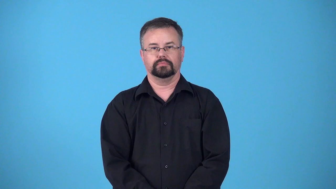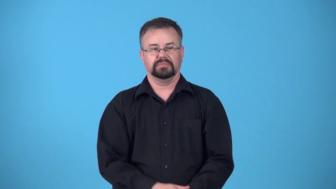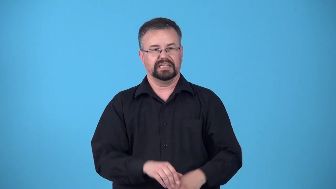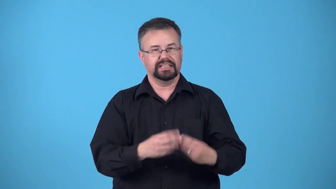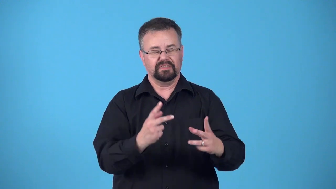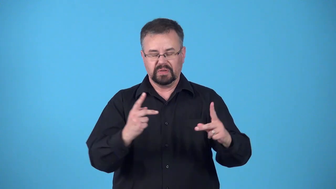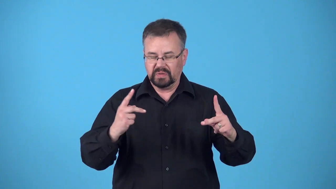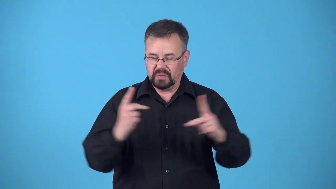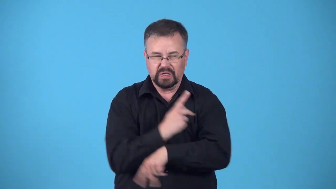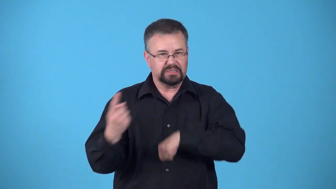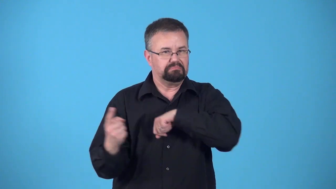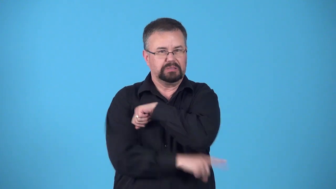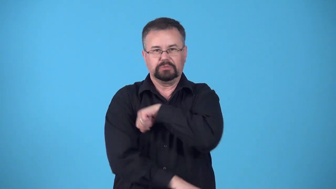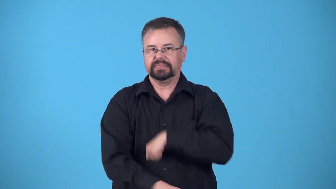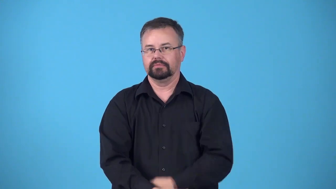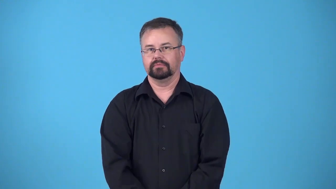throw the book at him